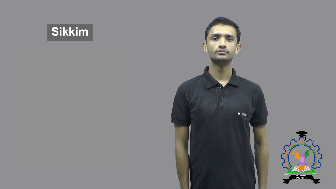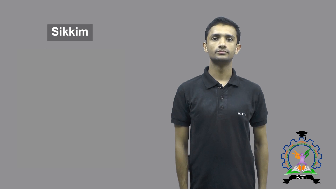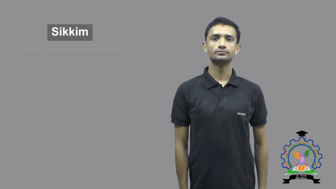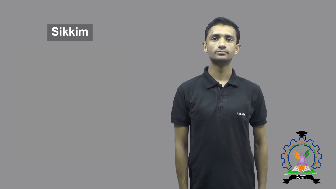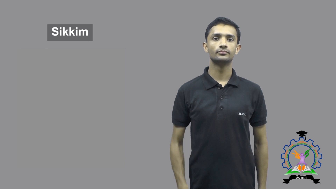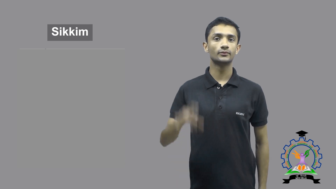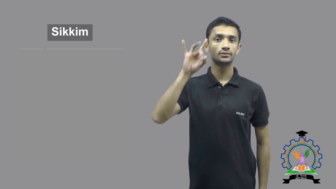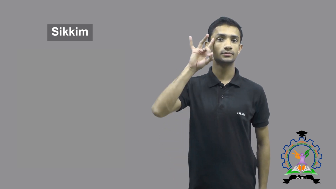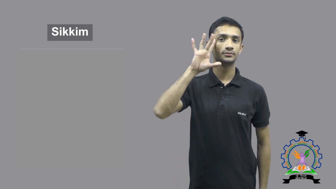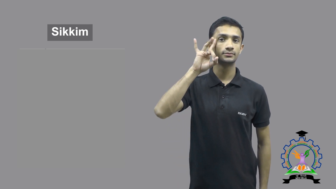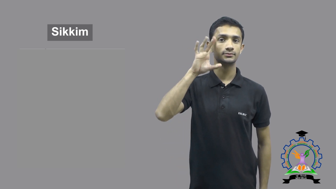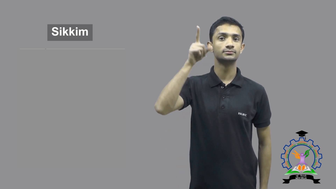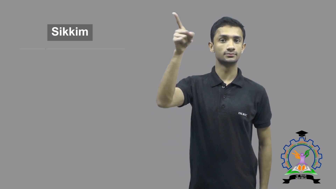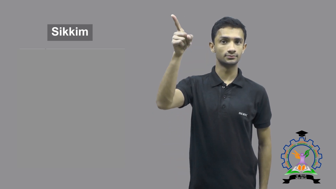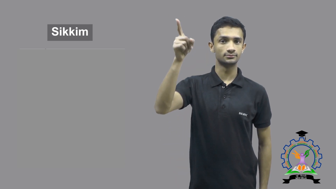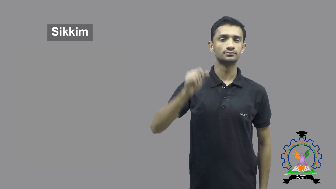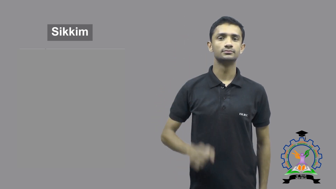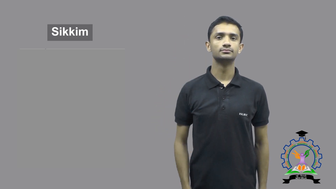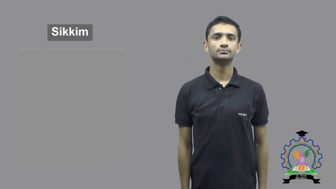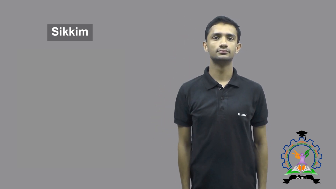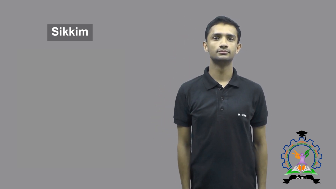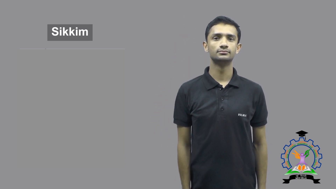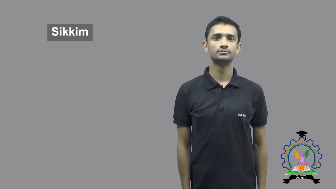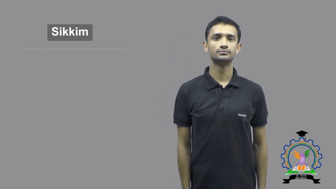Sikkim